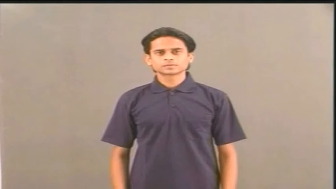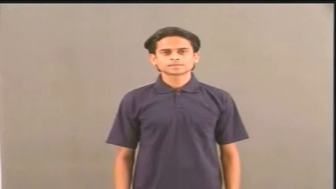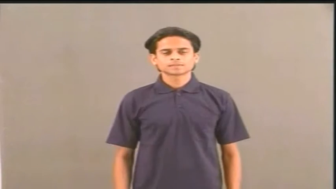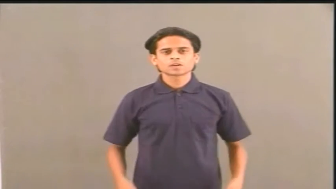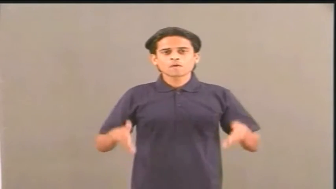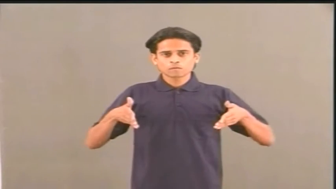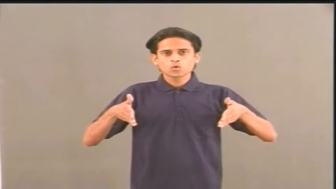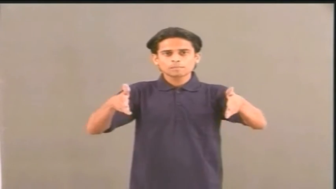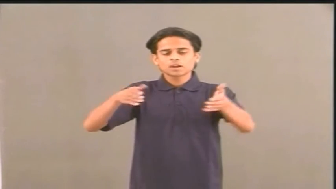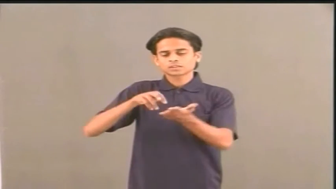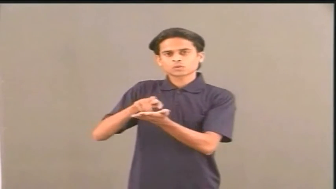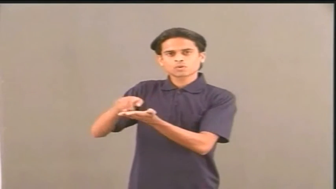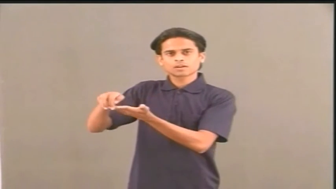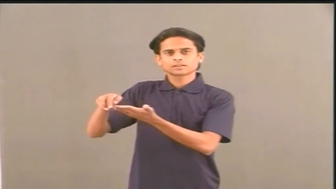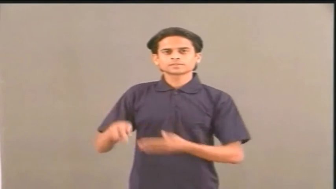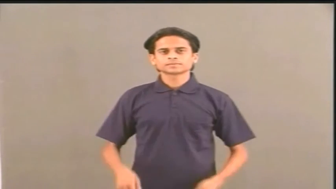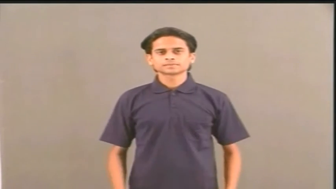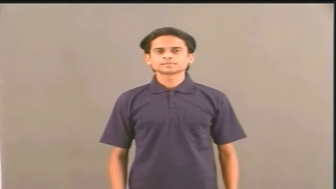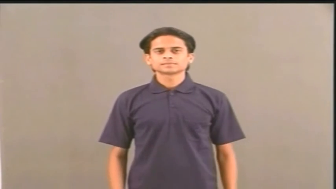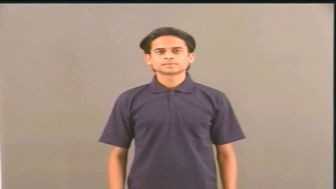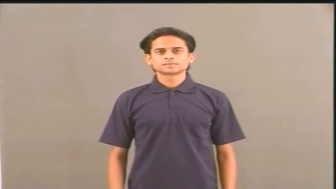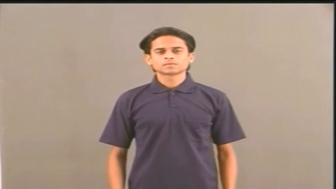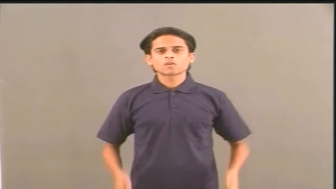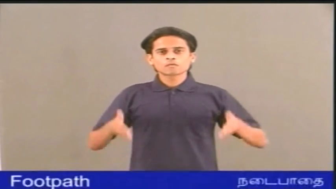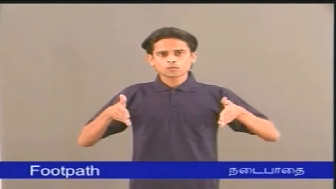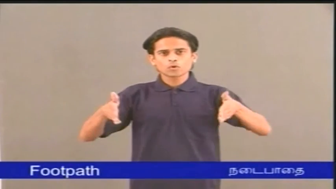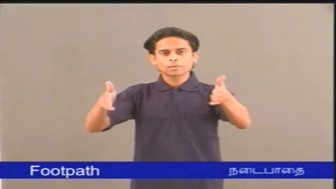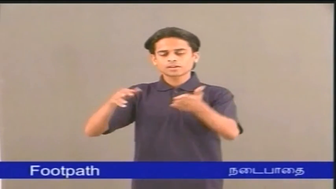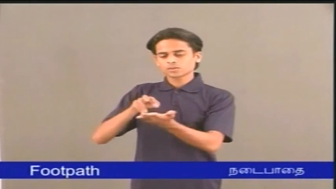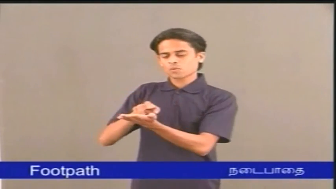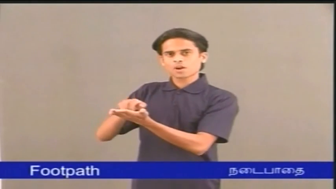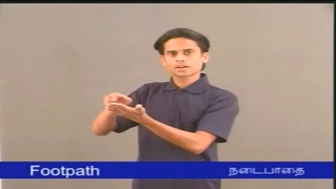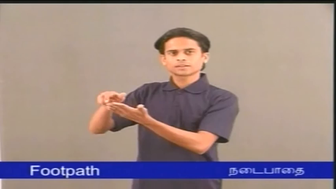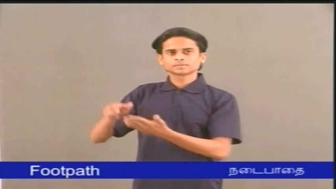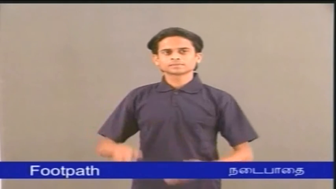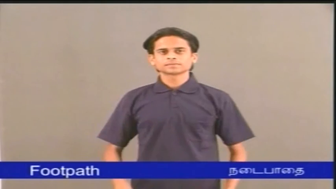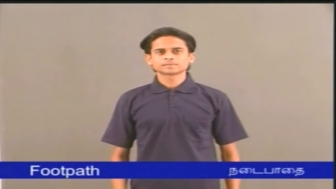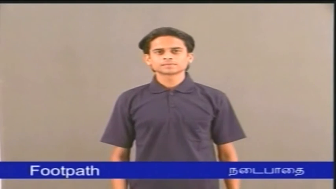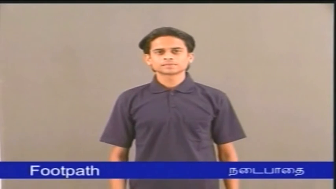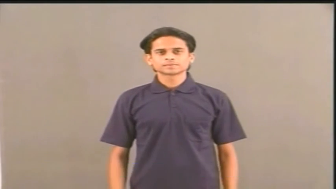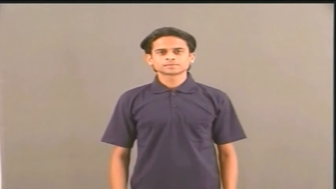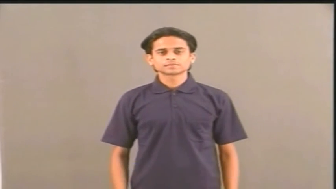footpath